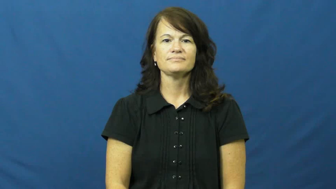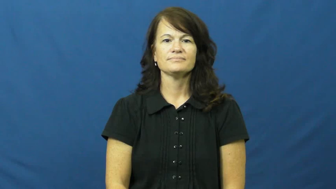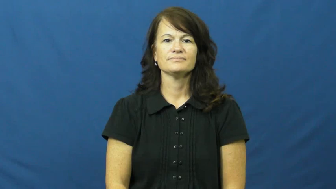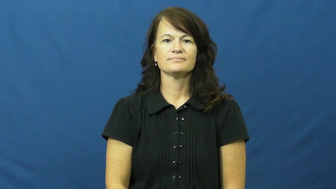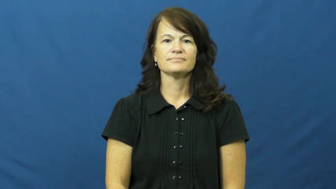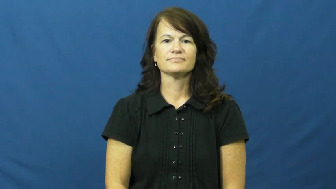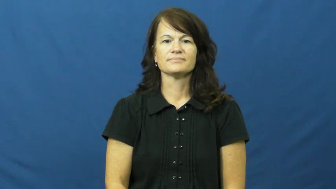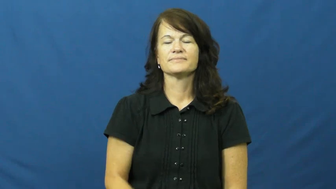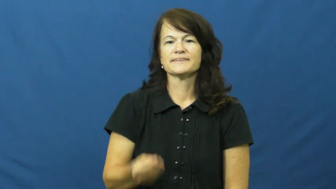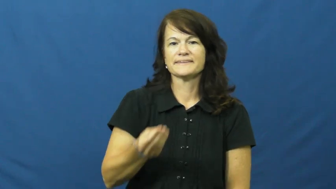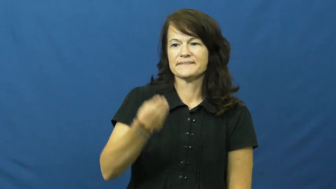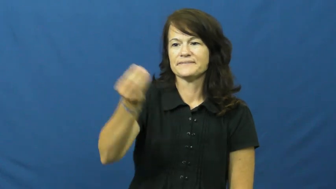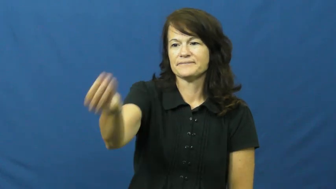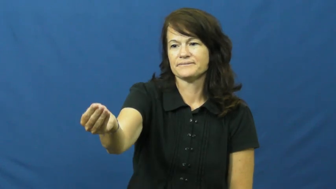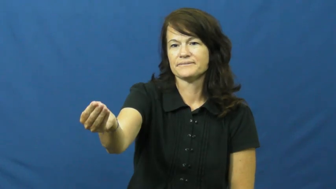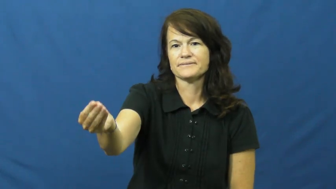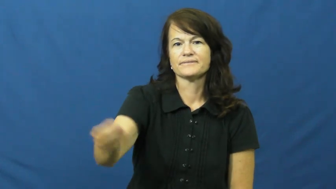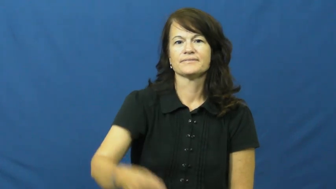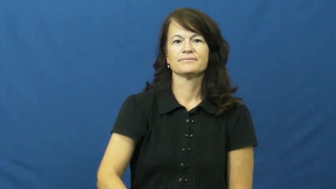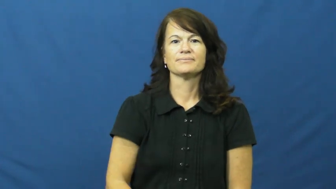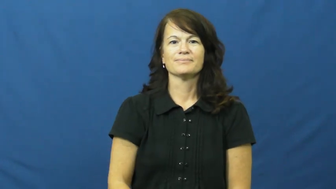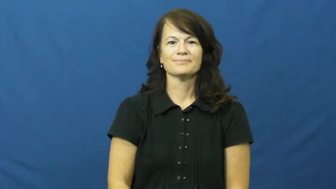pass,give